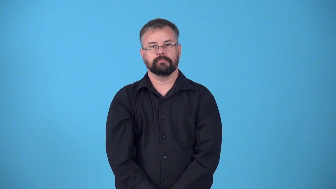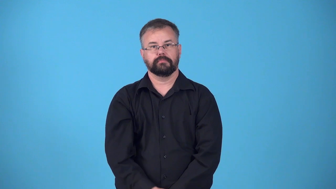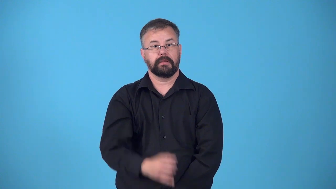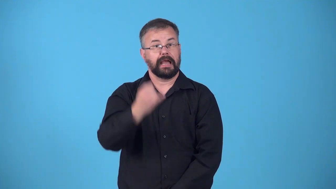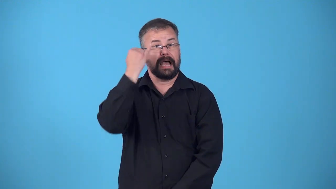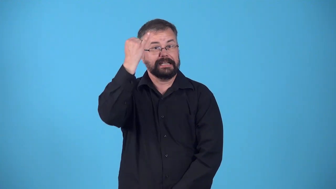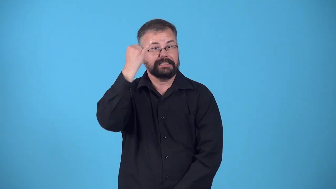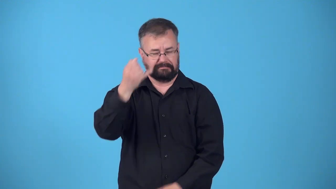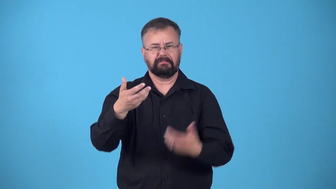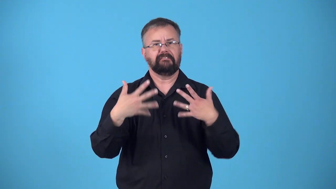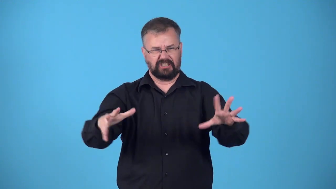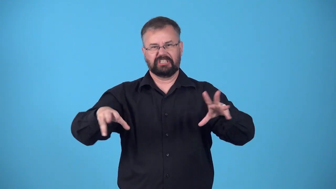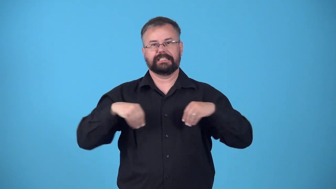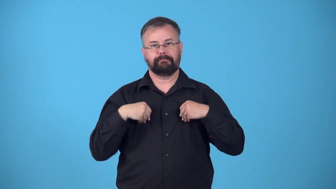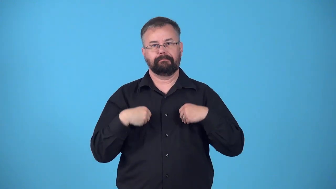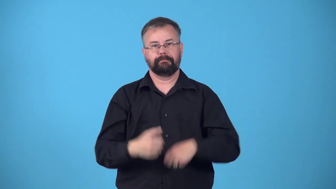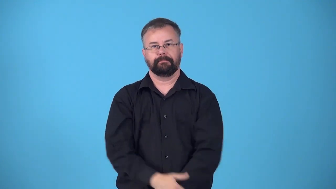fly